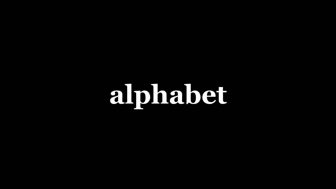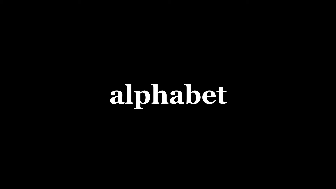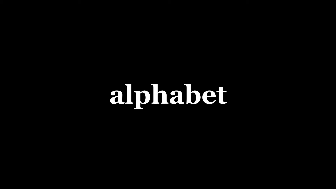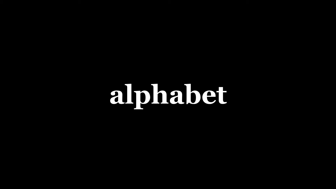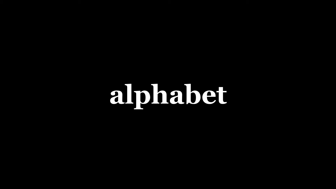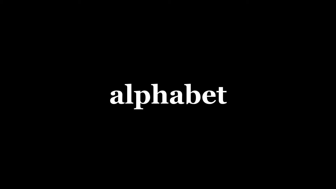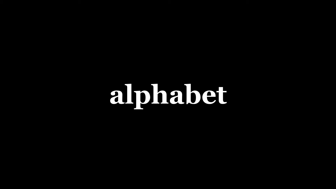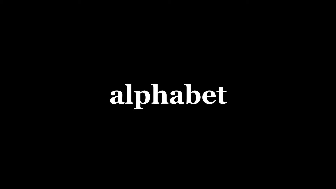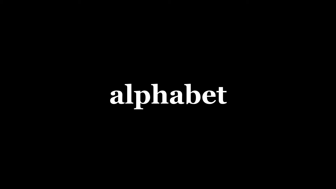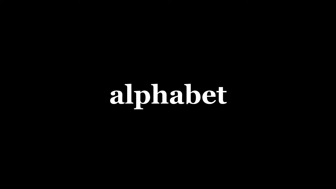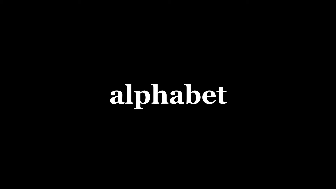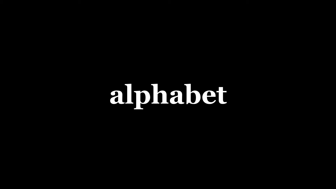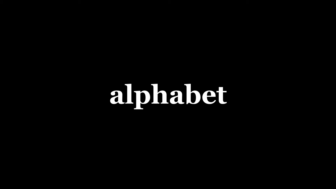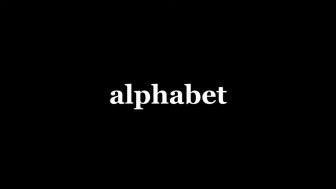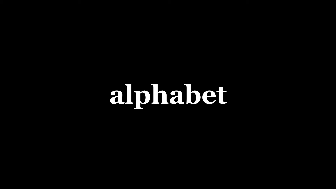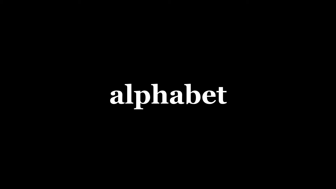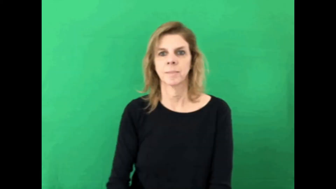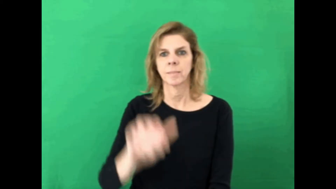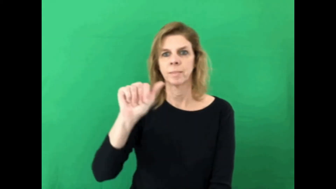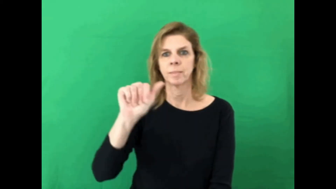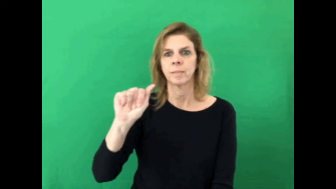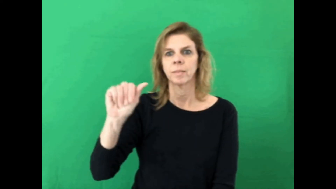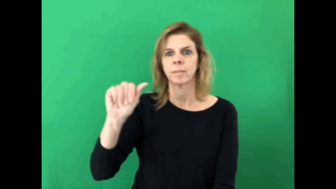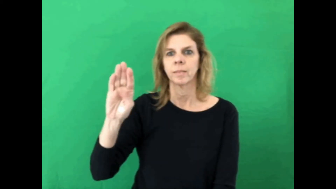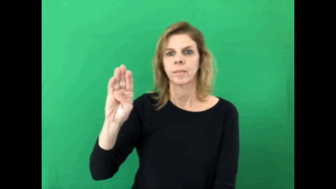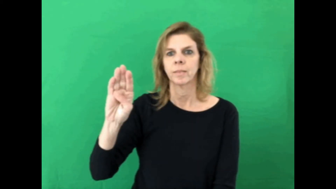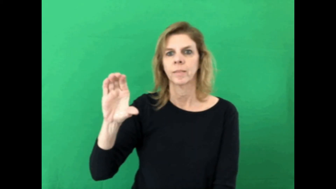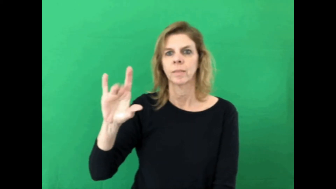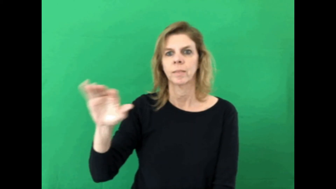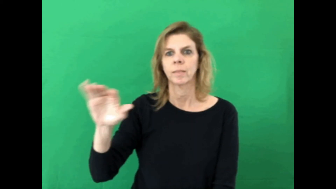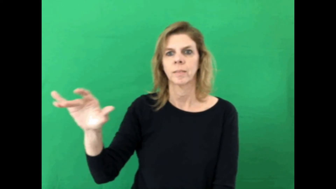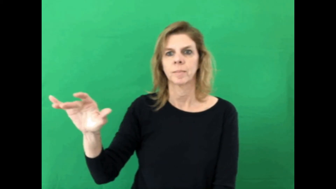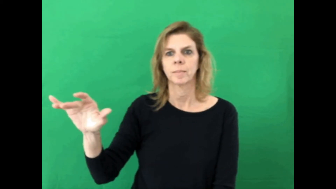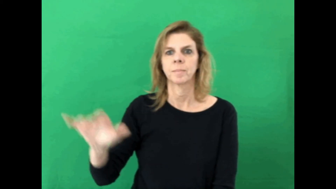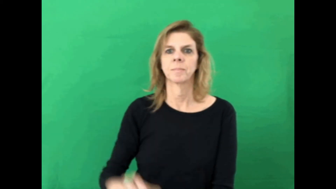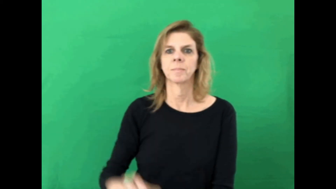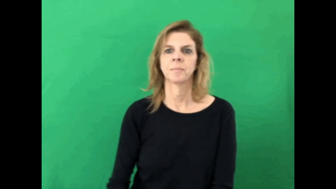Alphabet